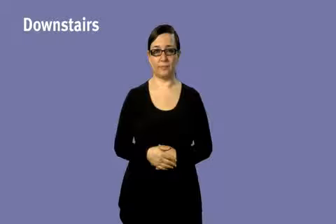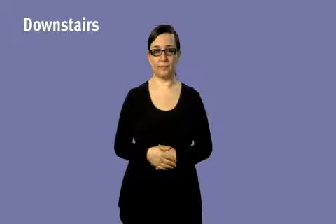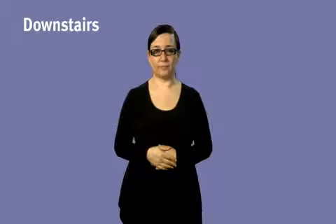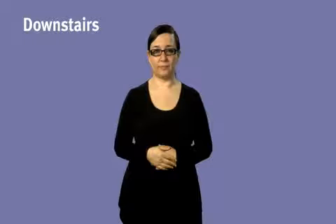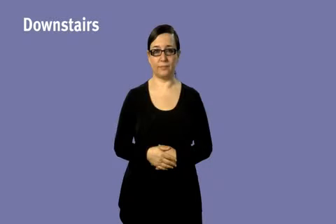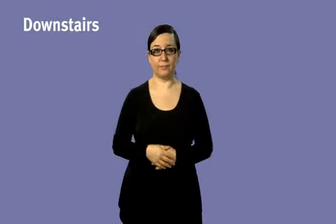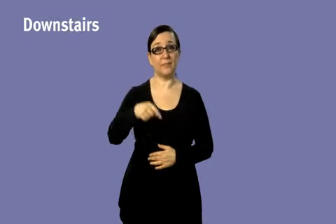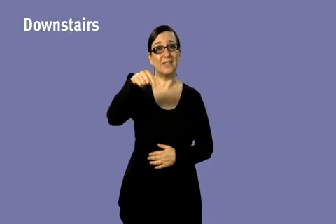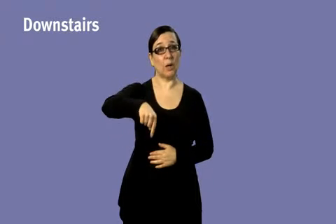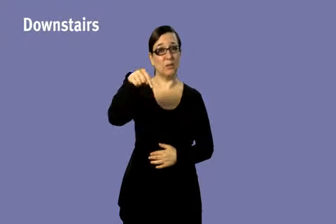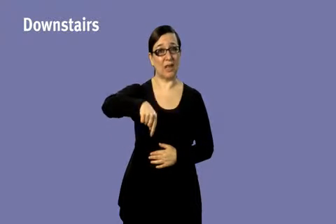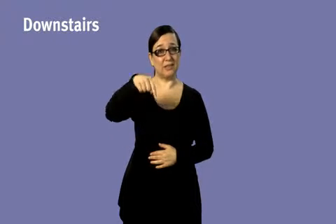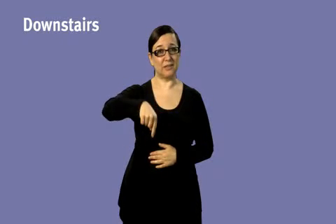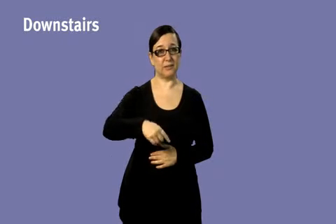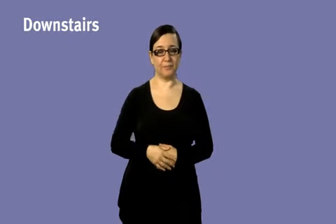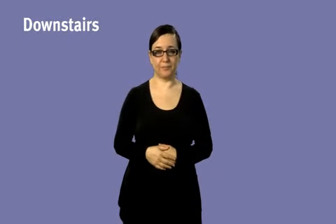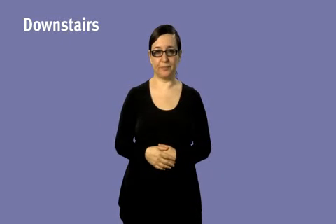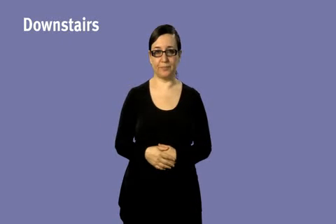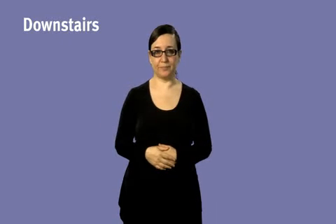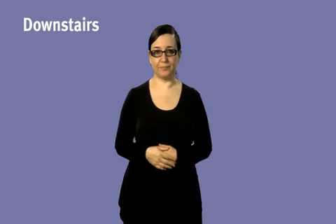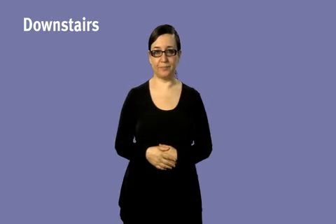Downstairs